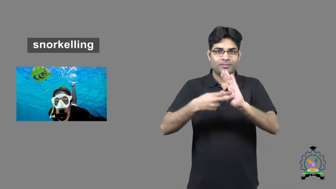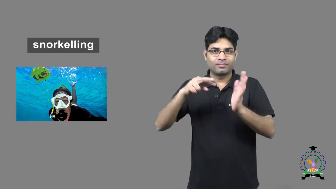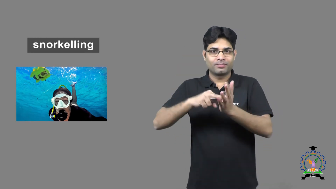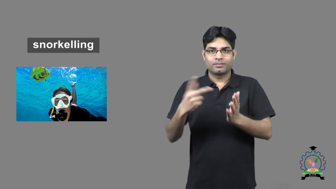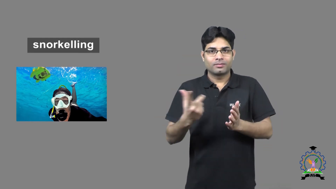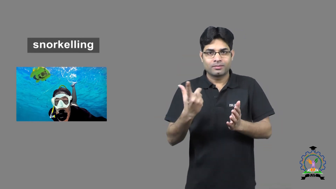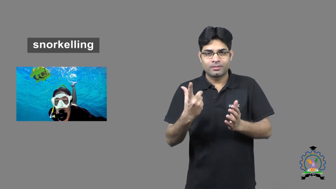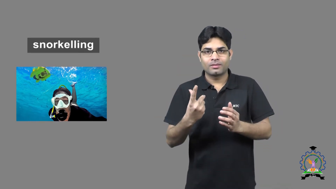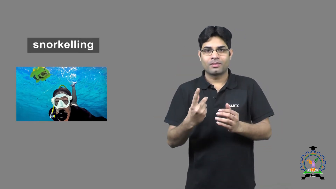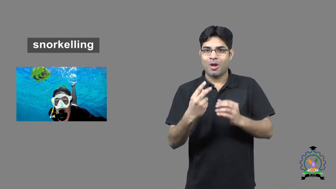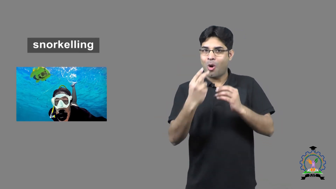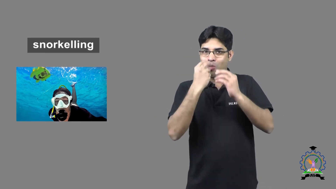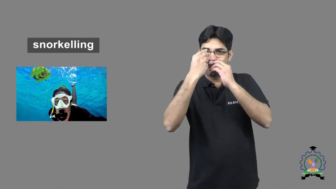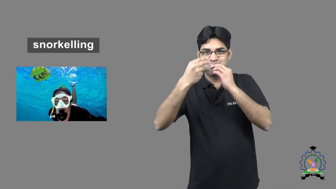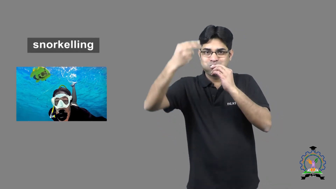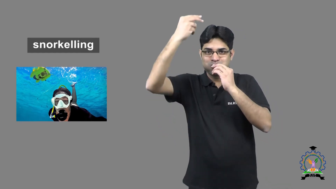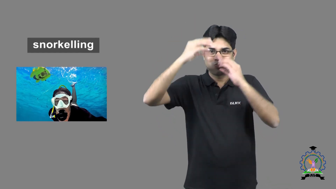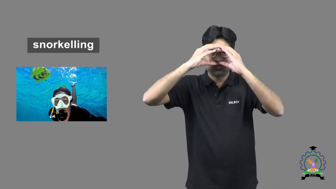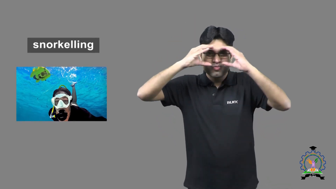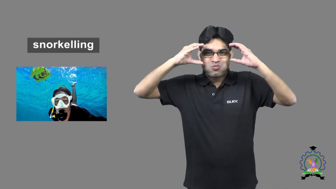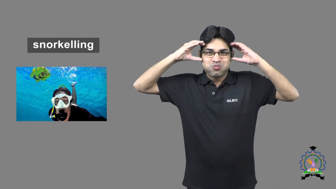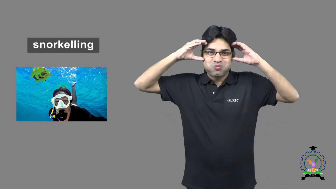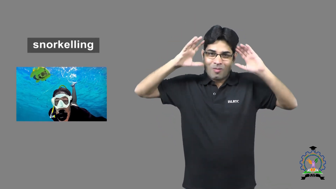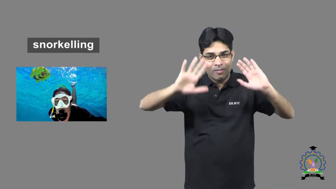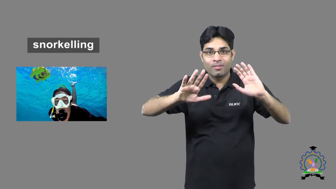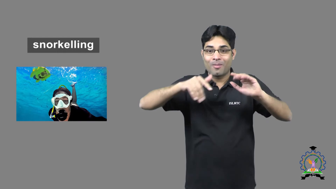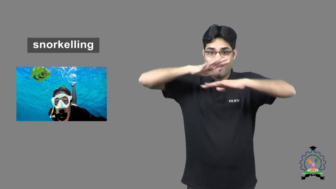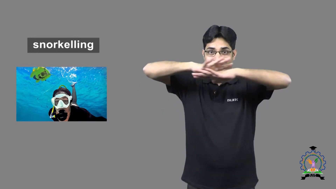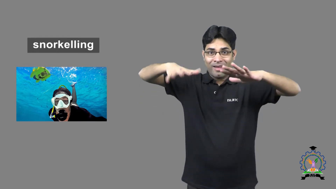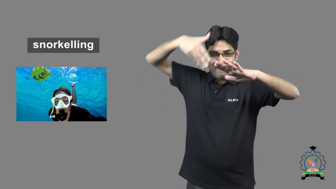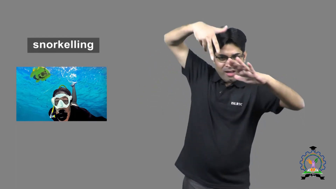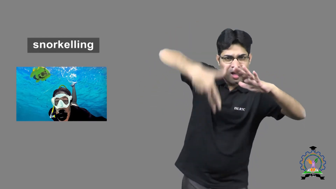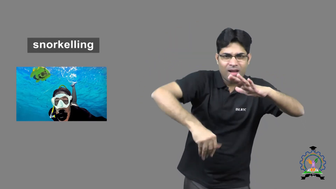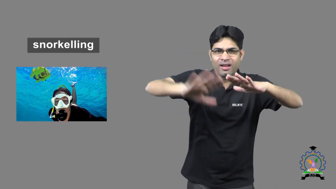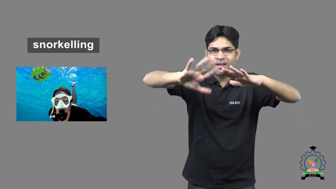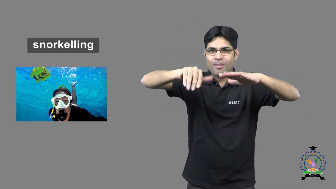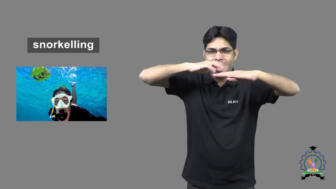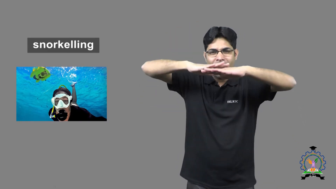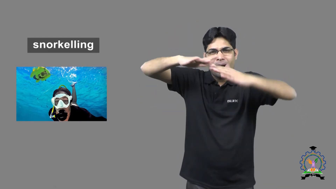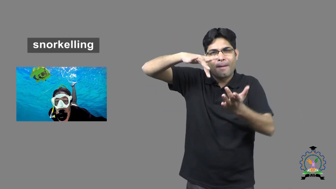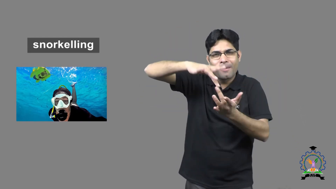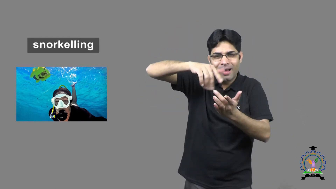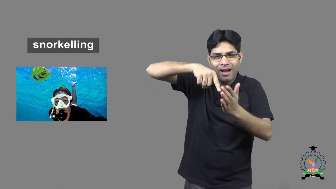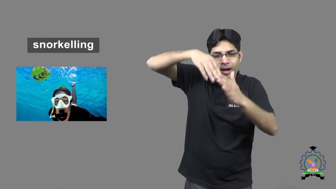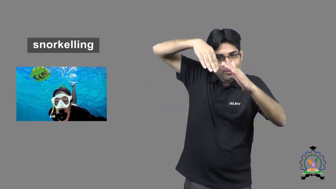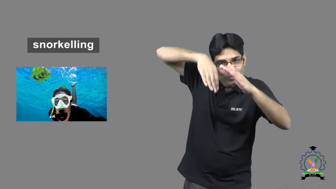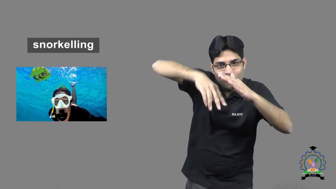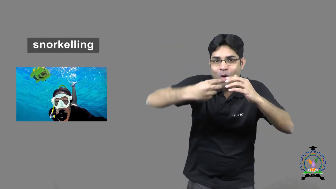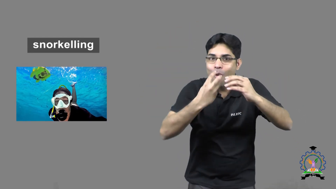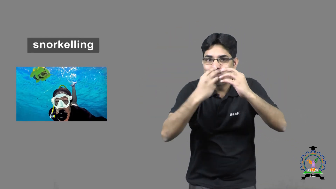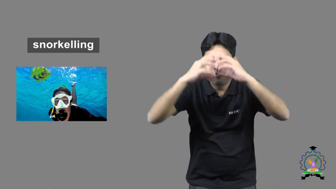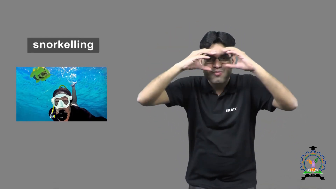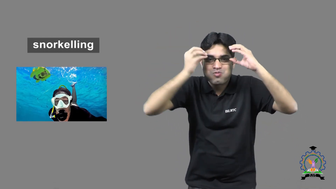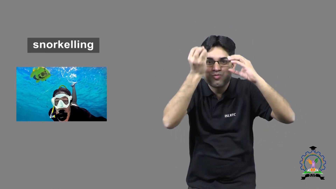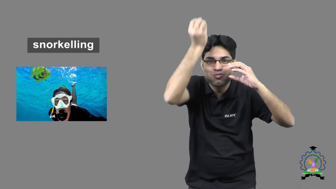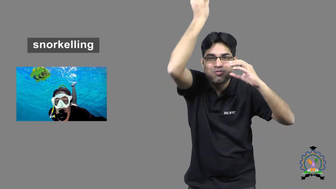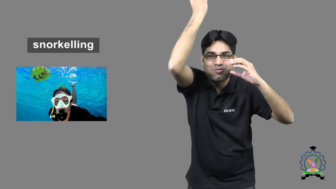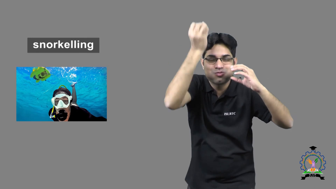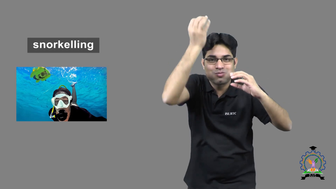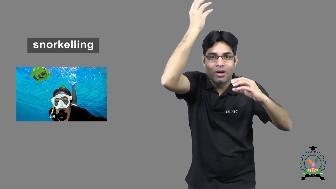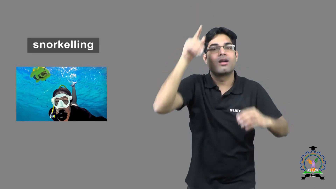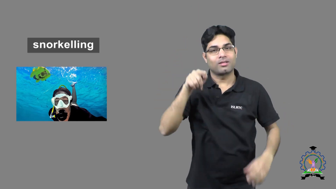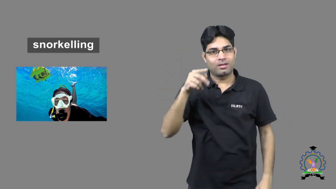snorkelling sign 1